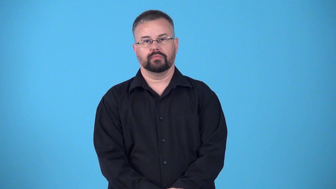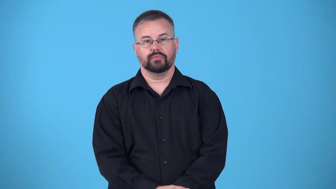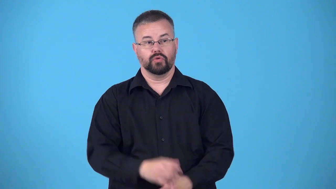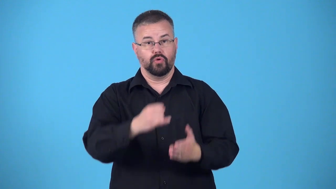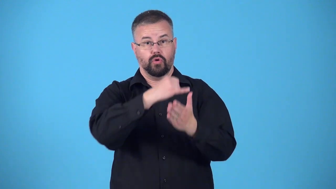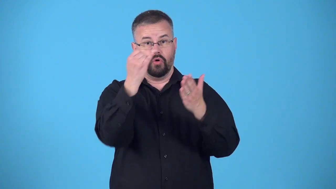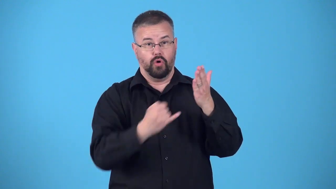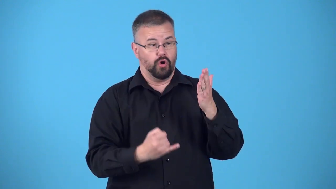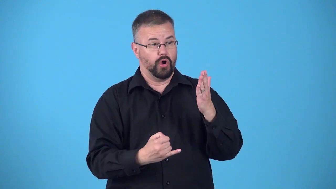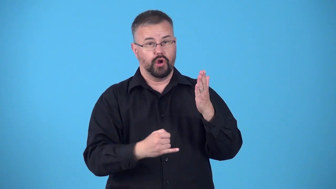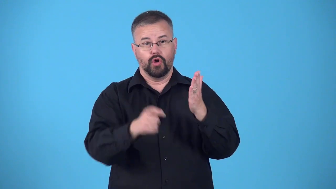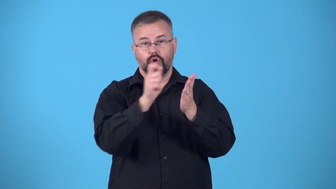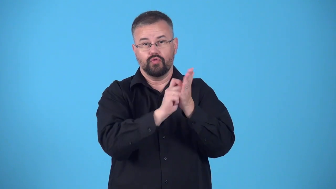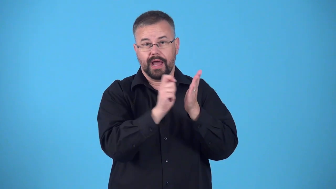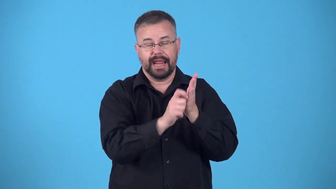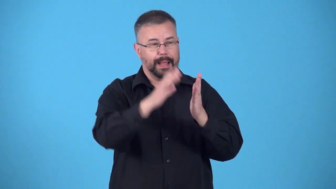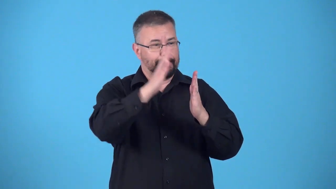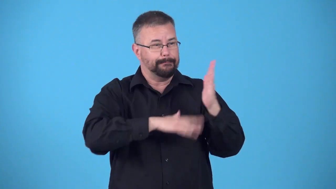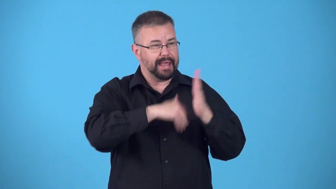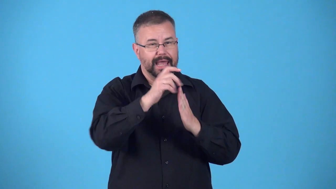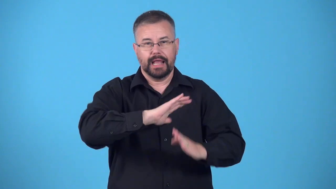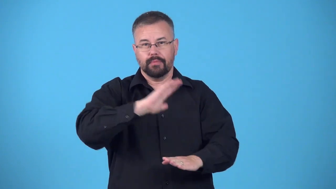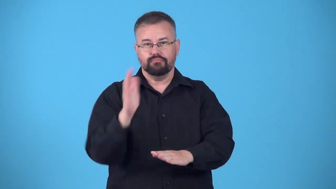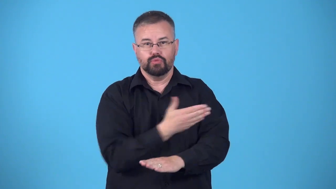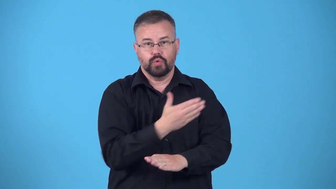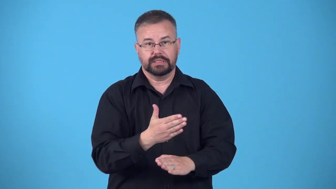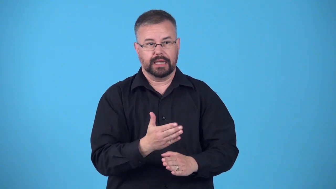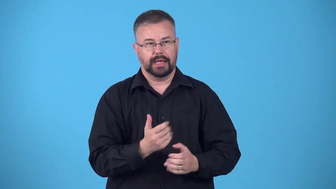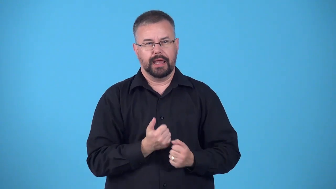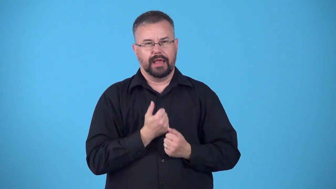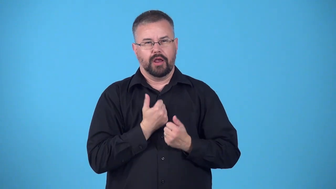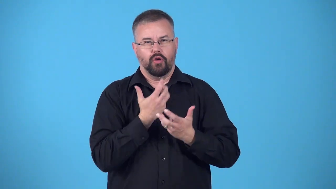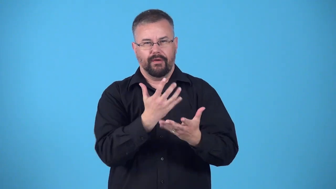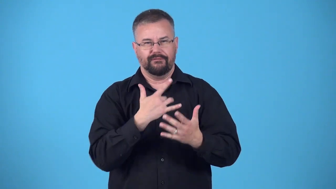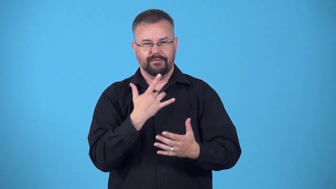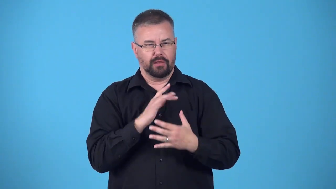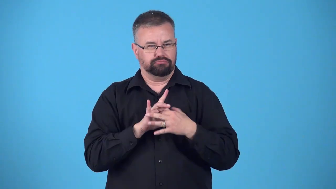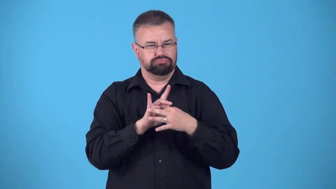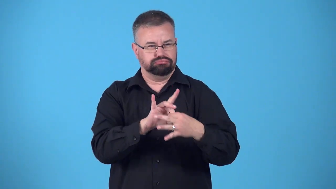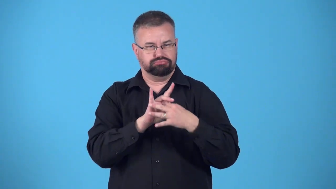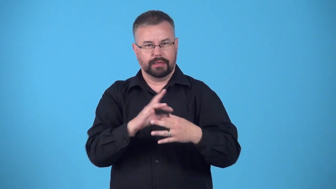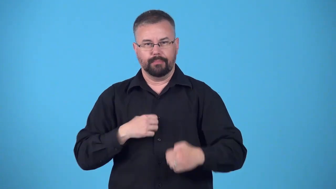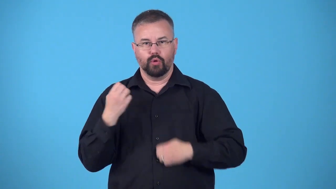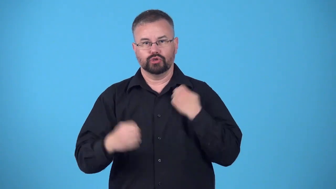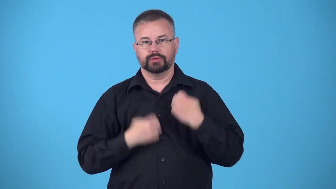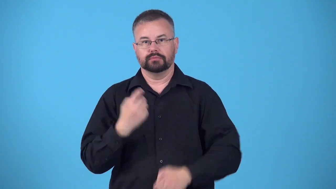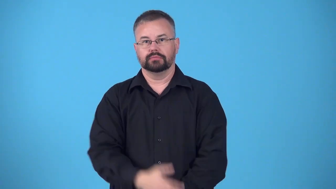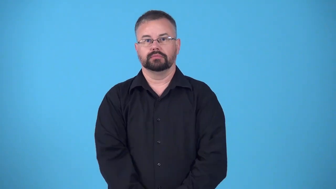soul